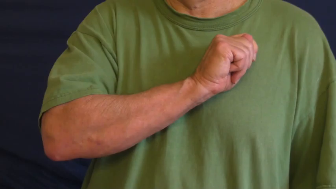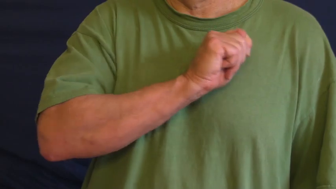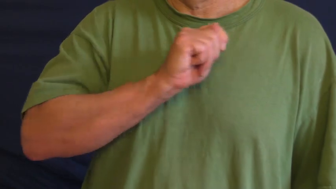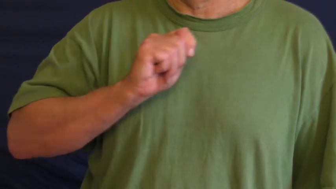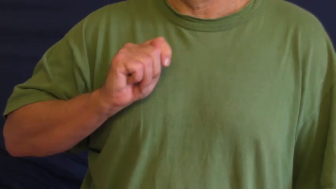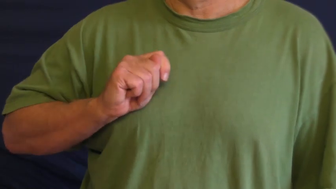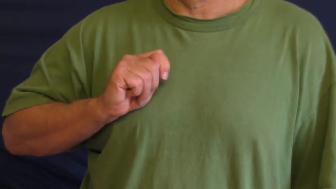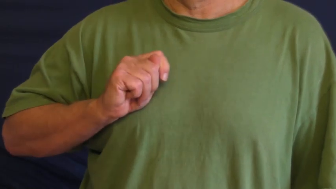Toledo,OH,Toronto,CAN,Trenton,NJ